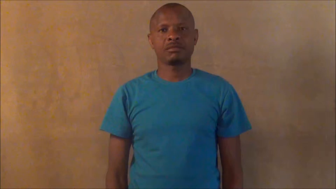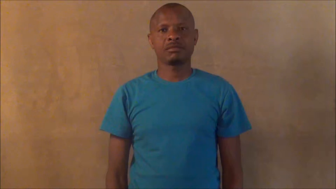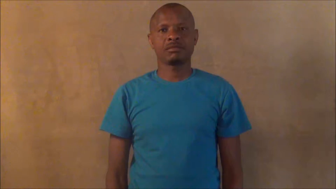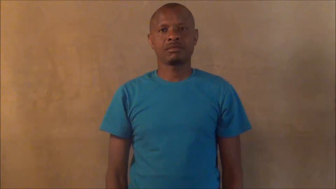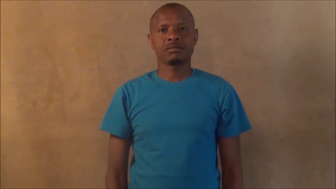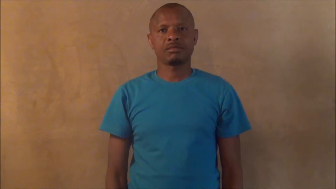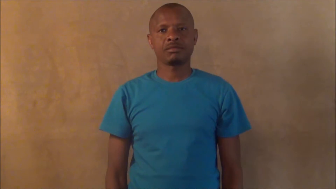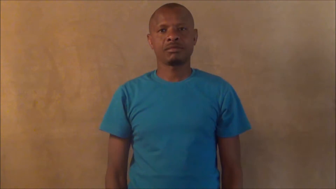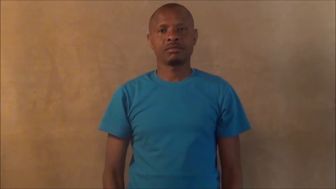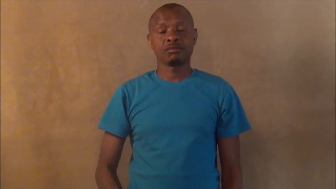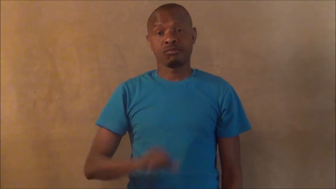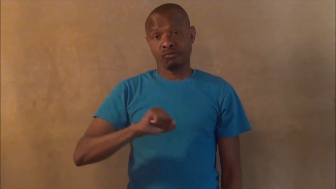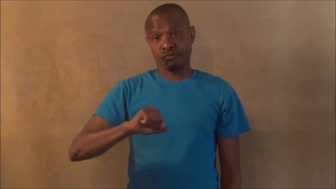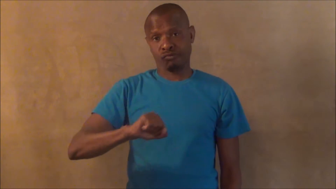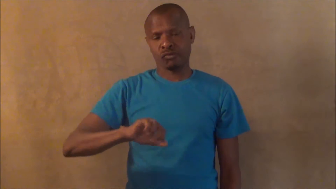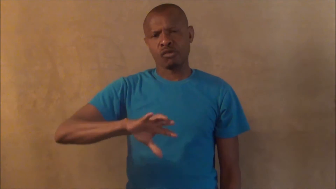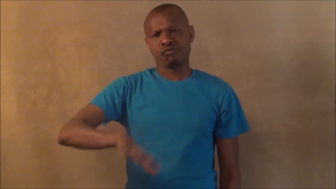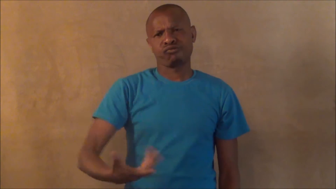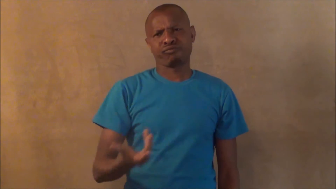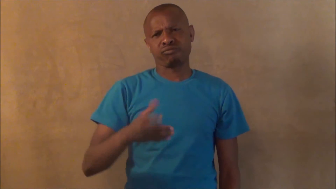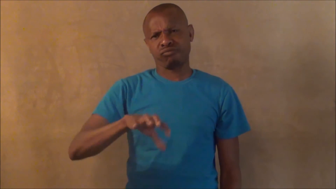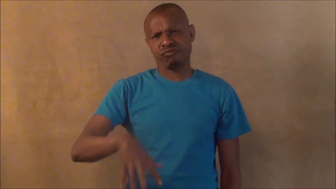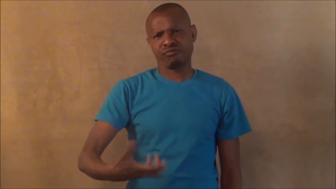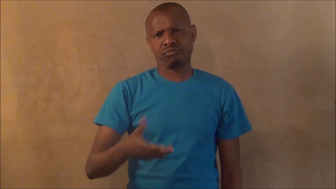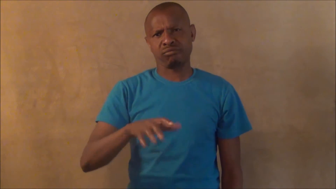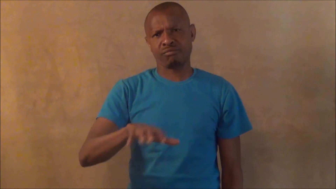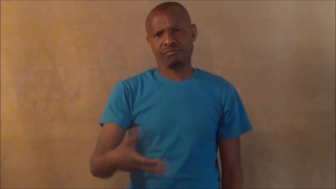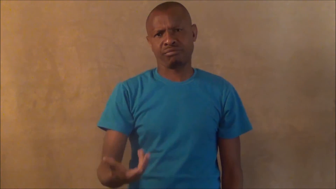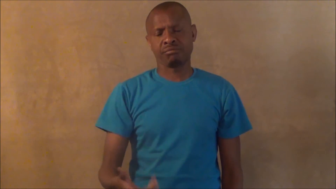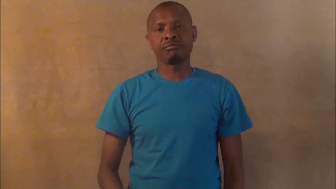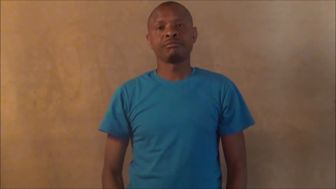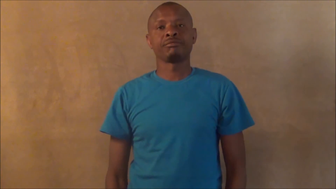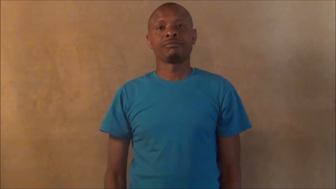TILLAGE